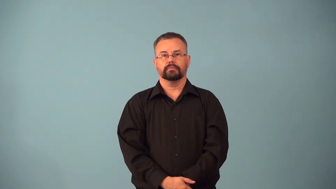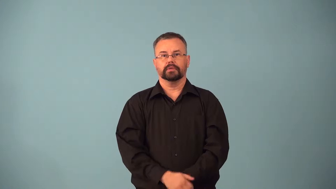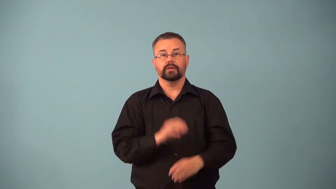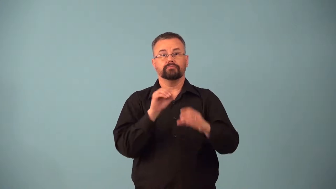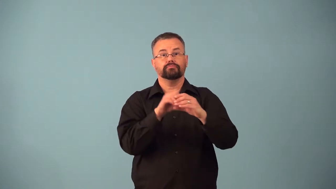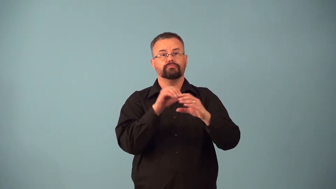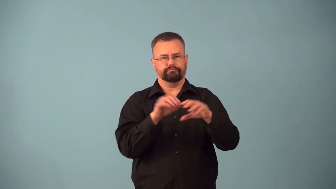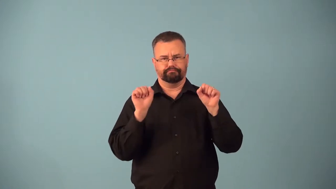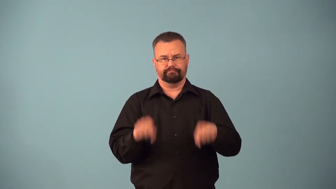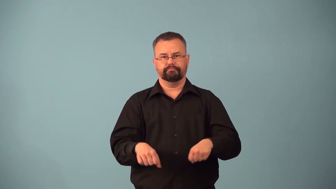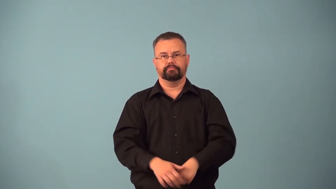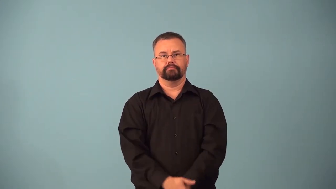bankable